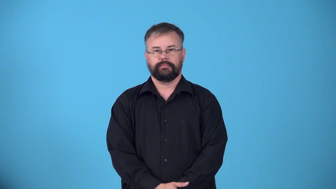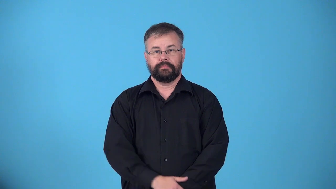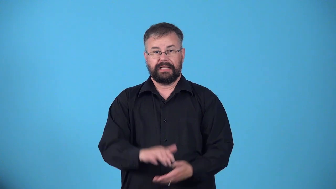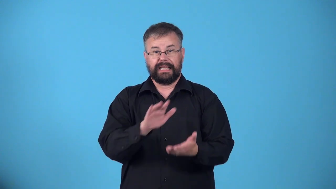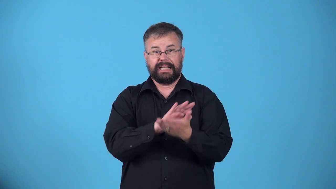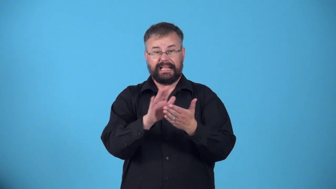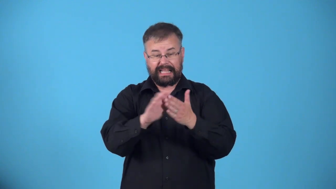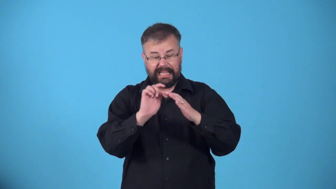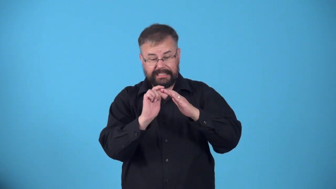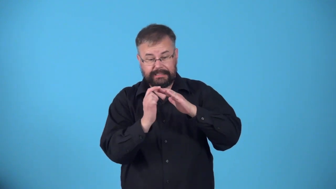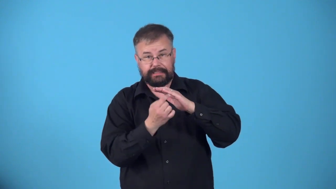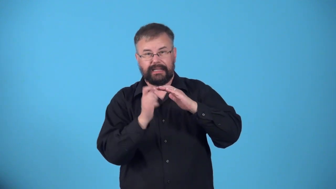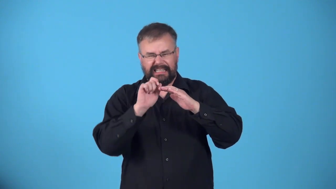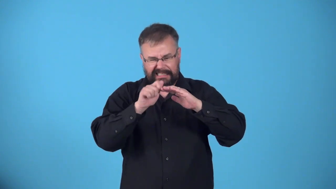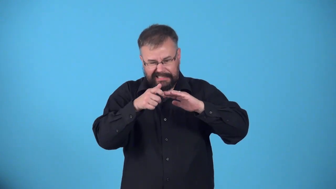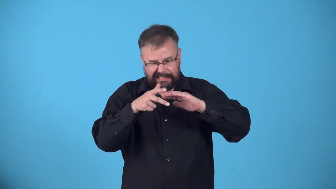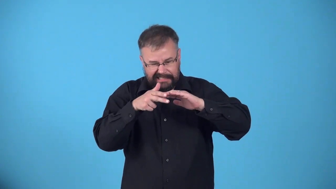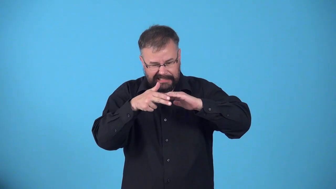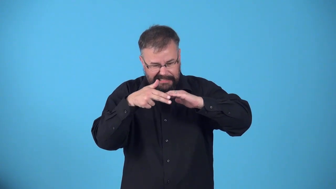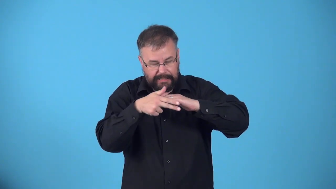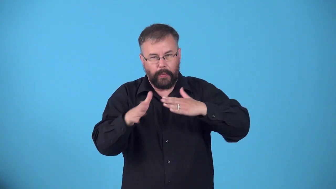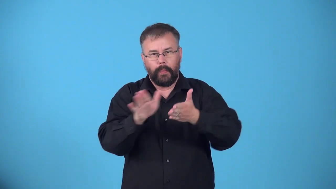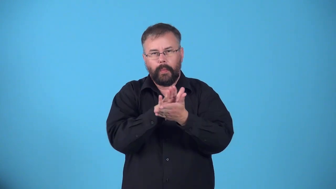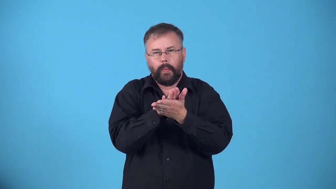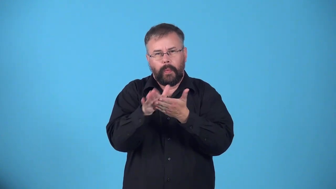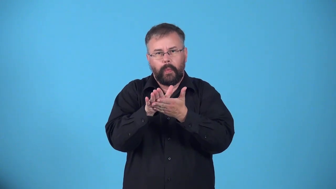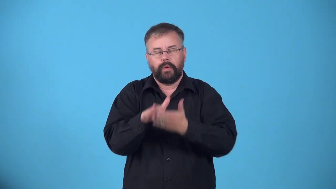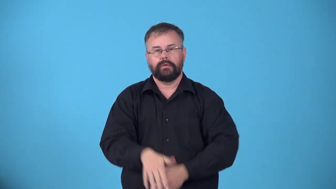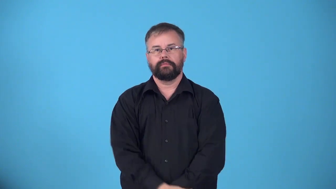manicure